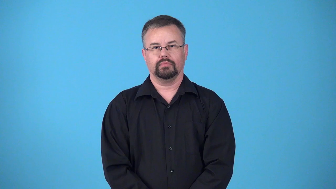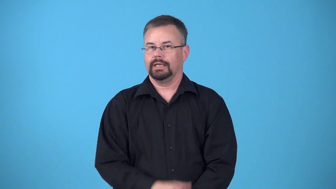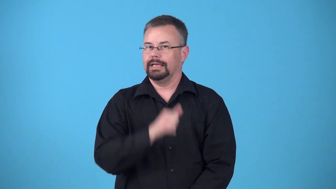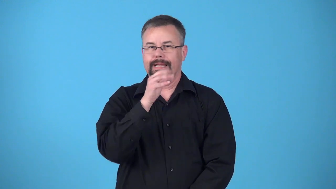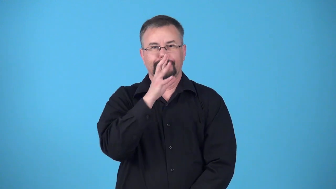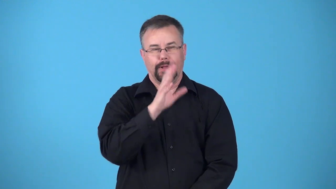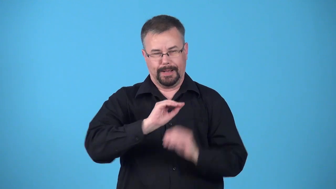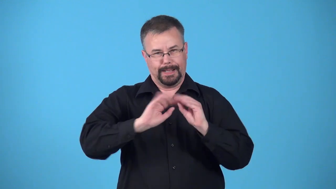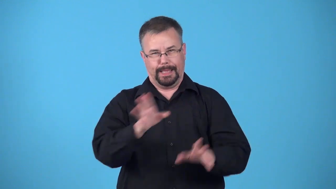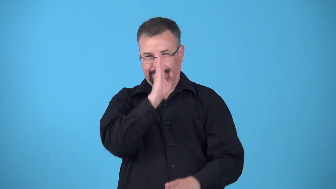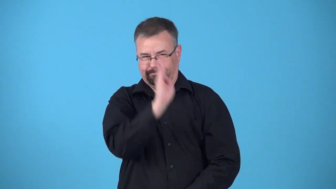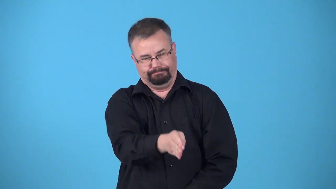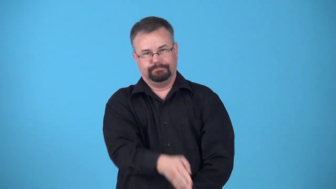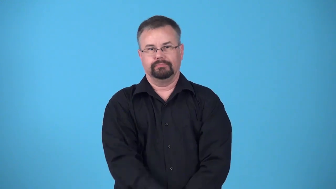mince words